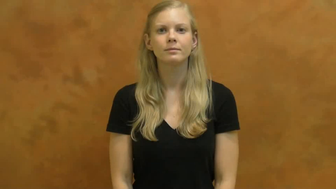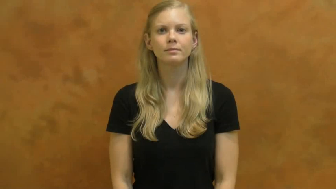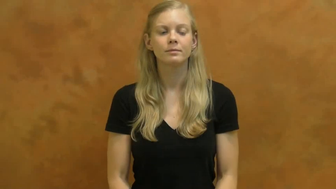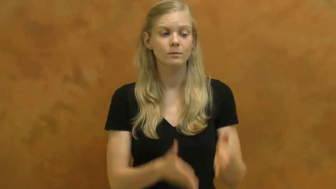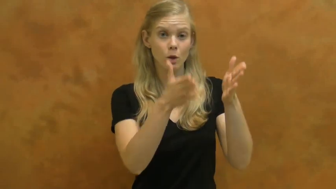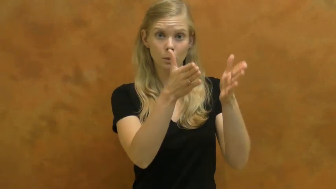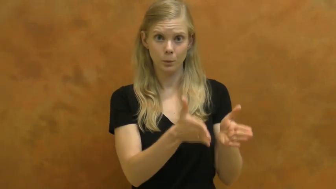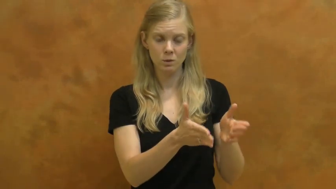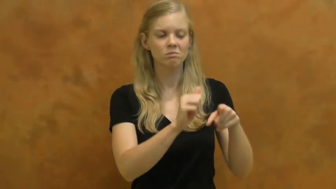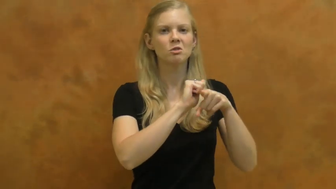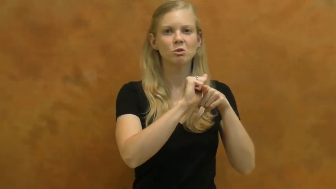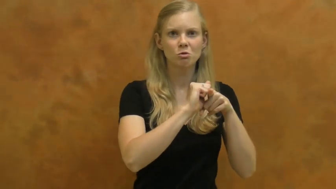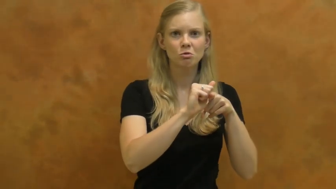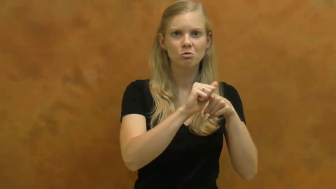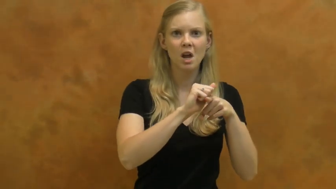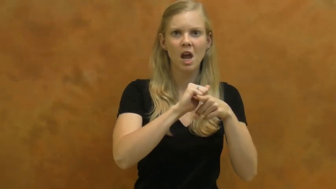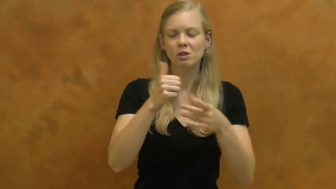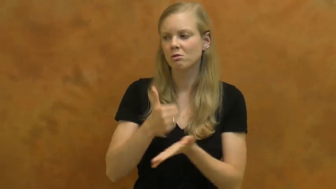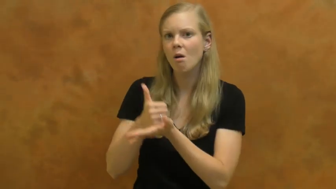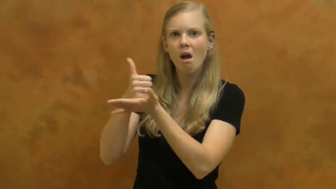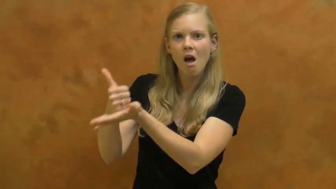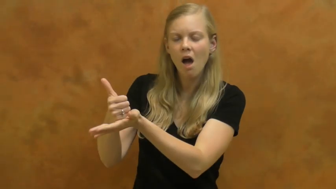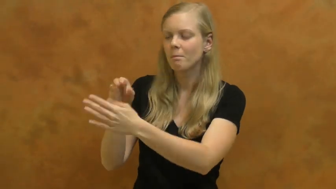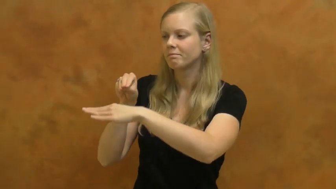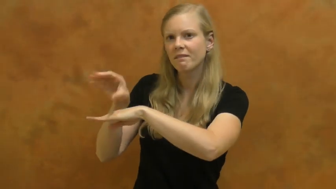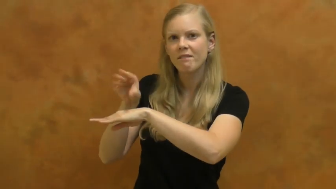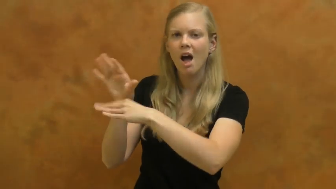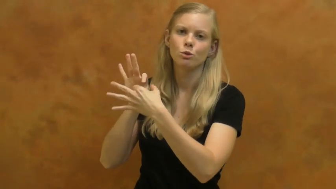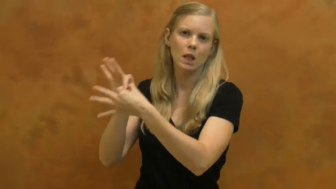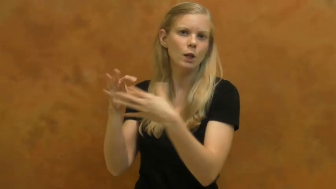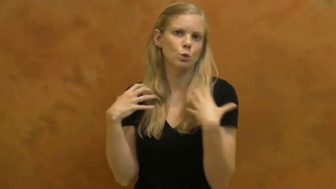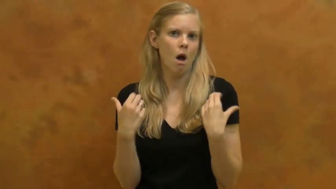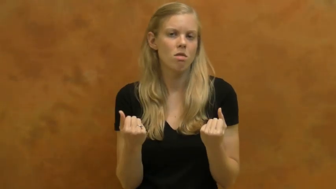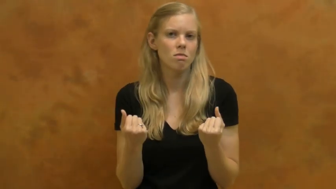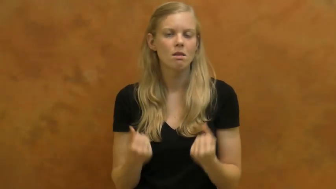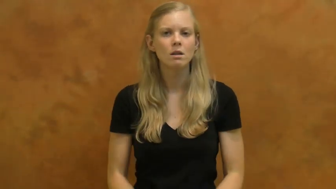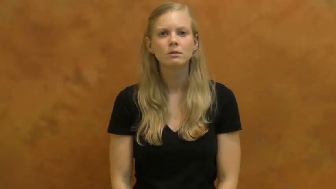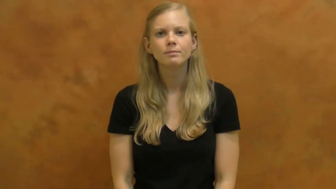health consultant